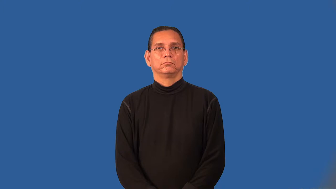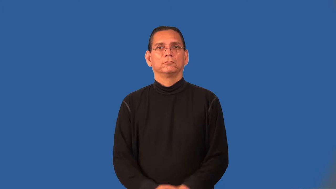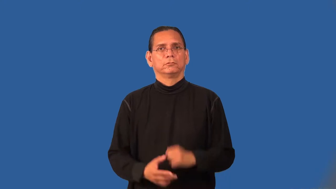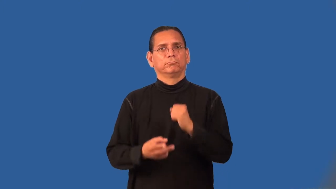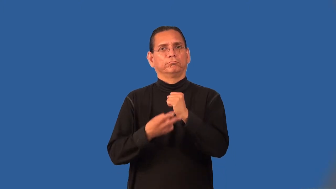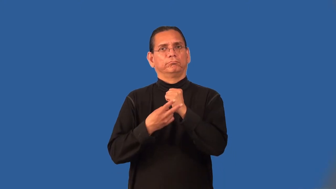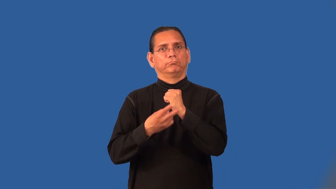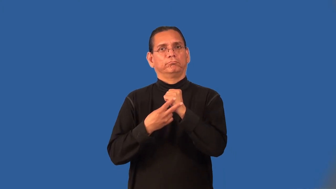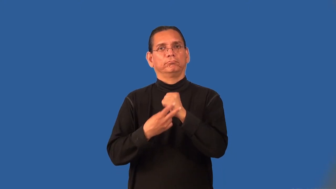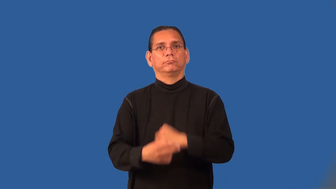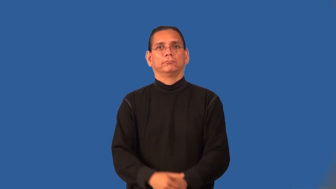preservation